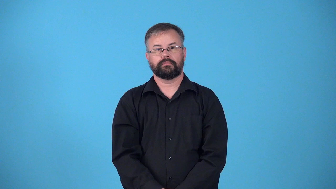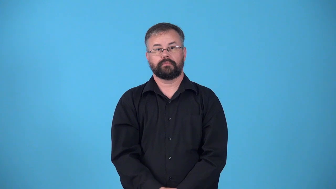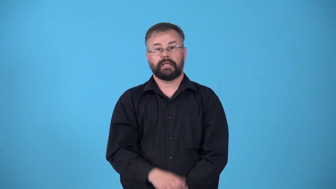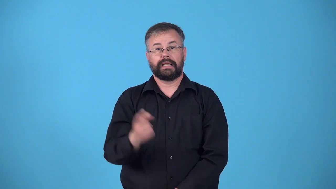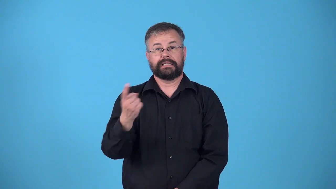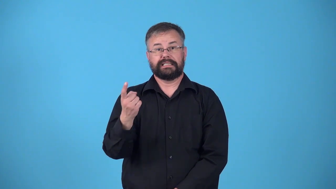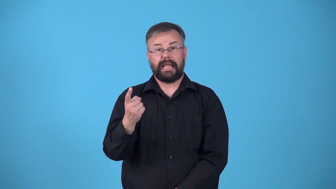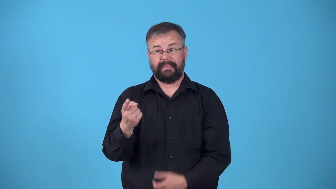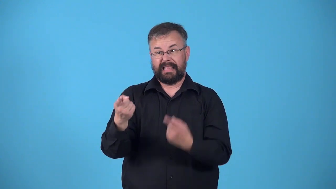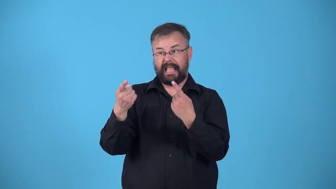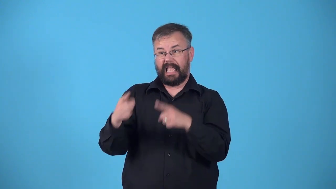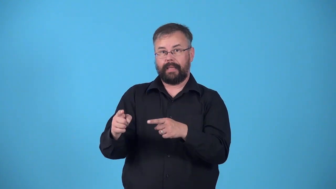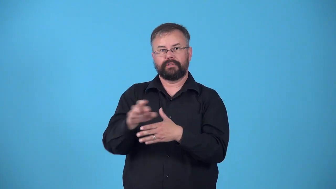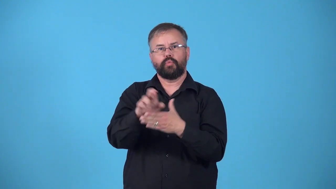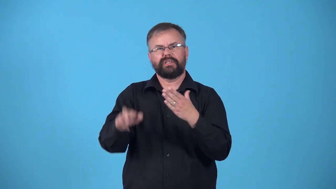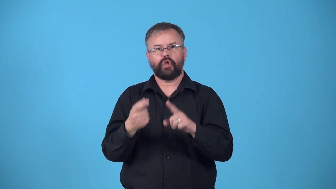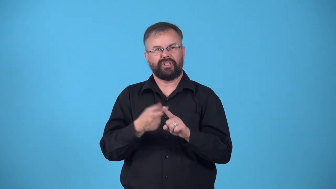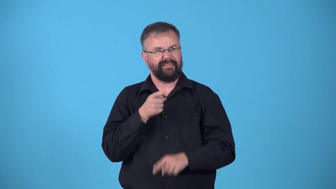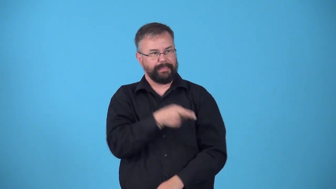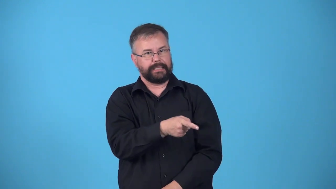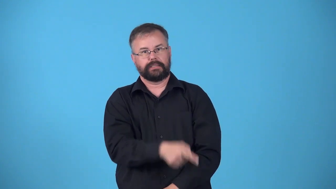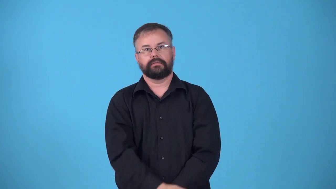offspring